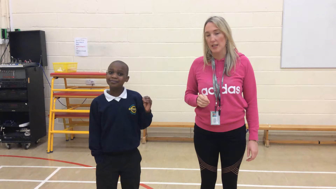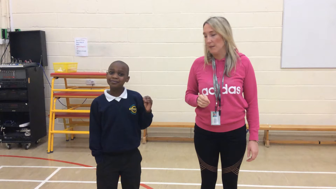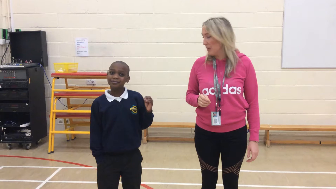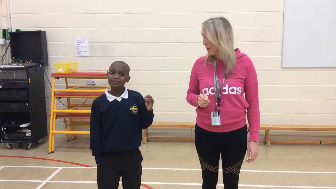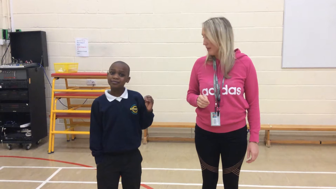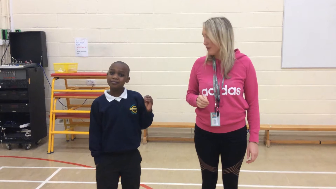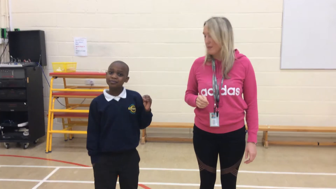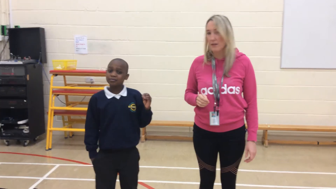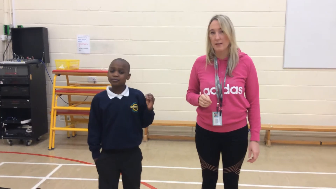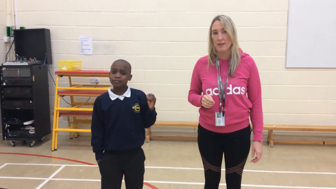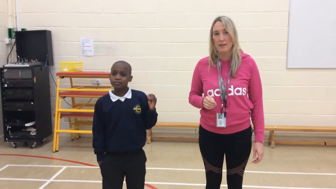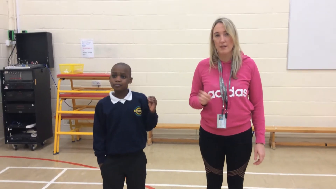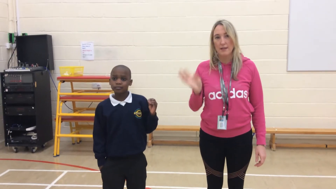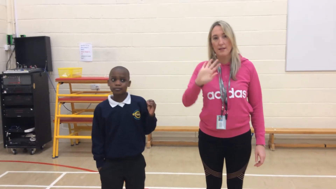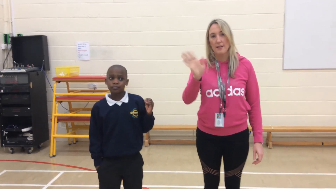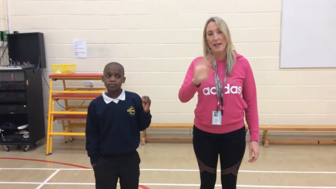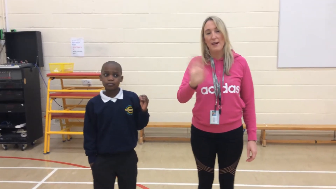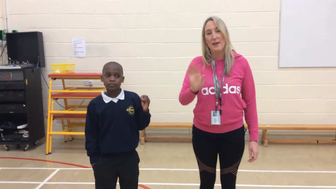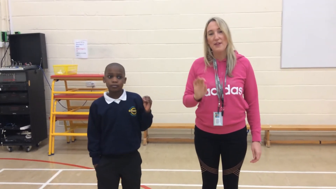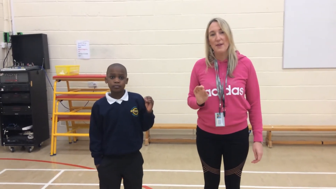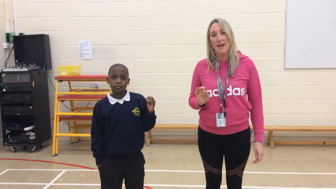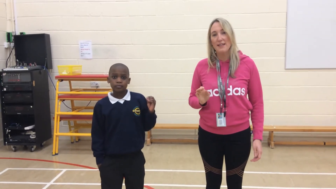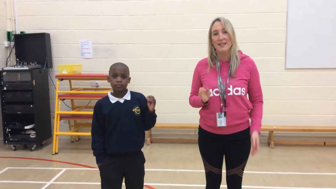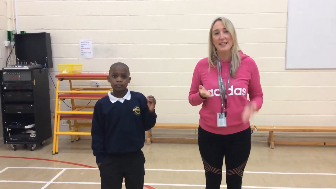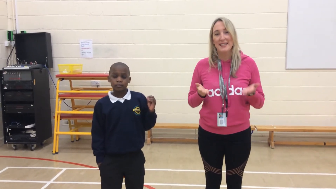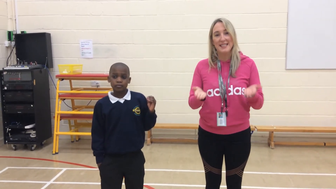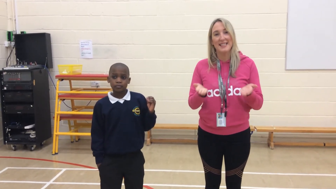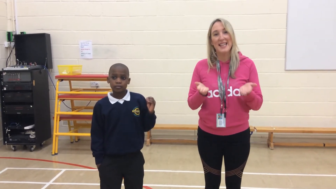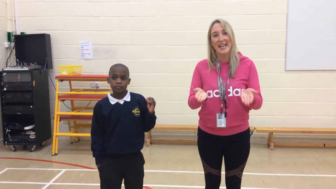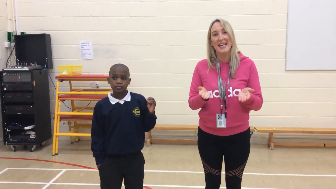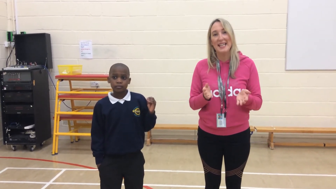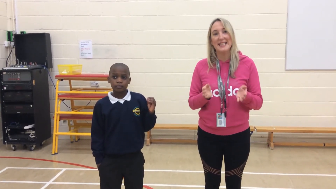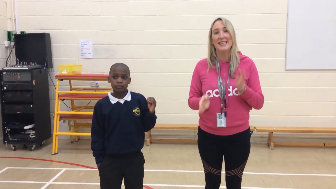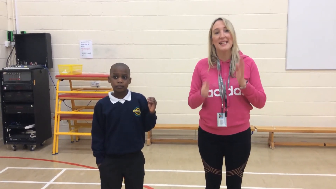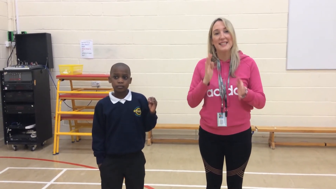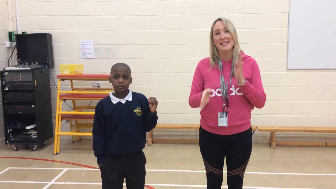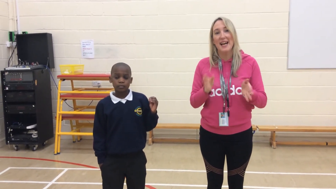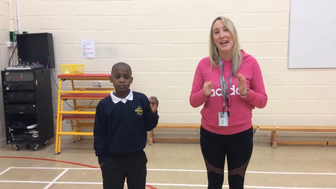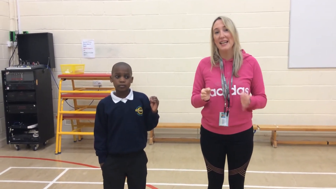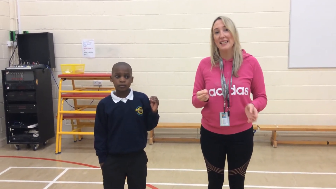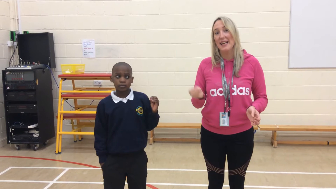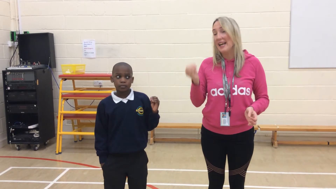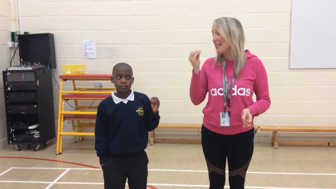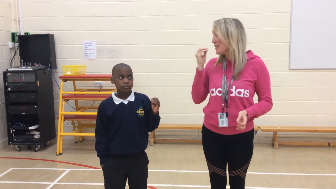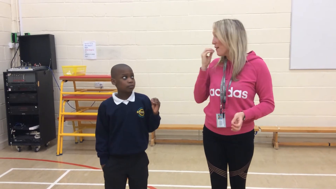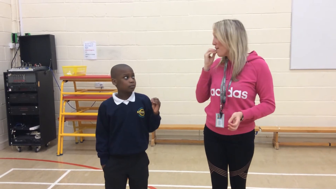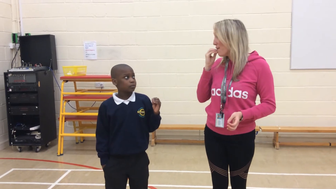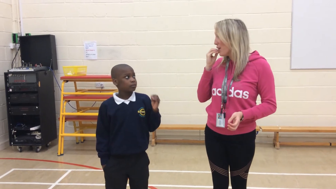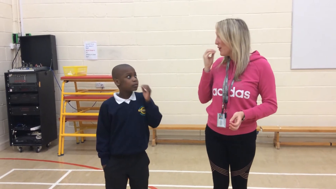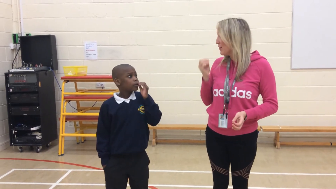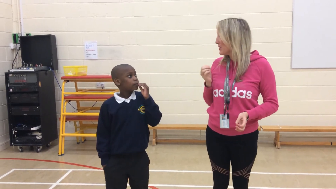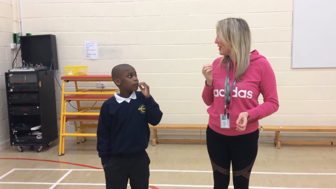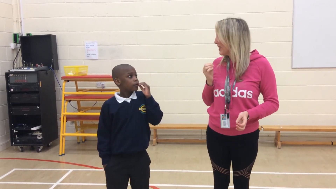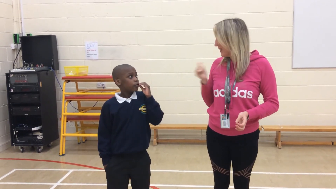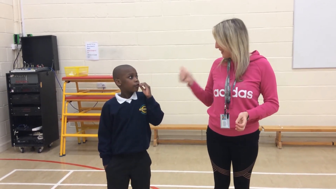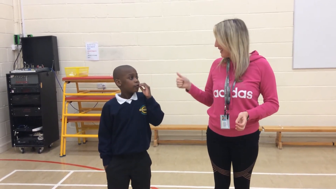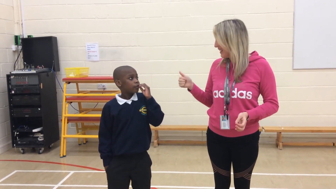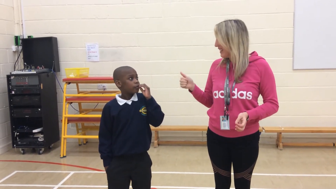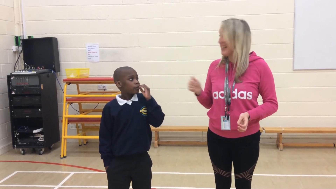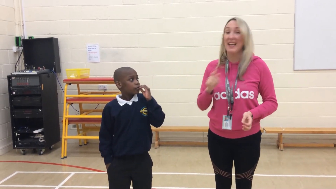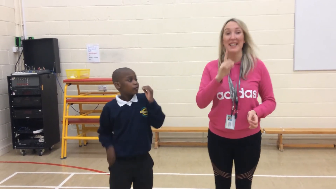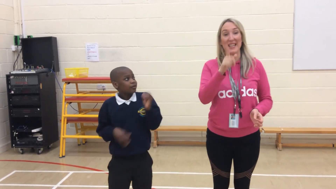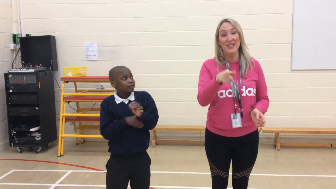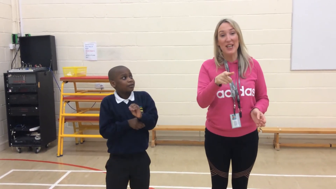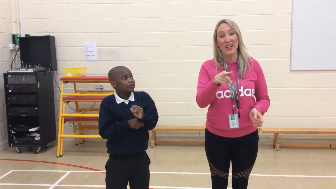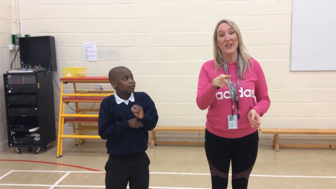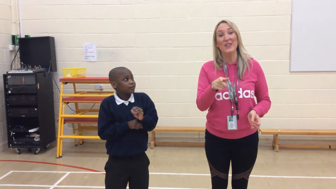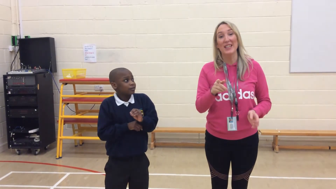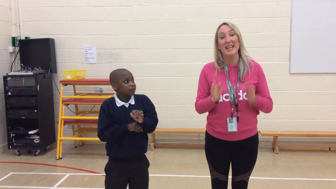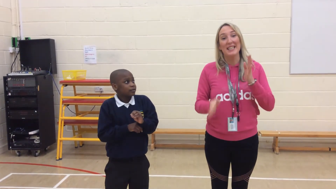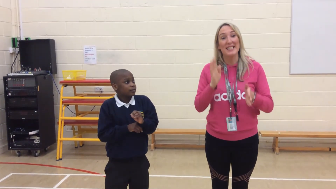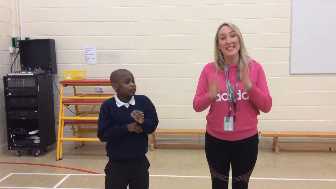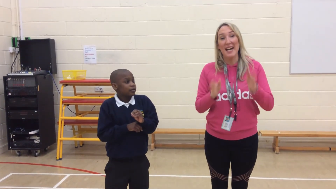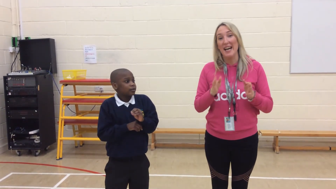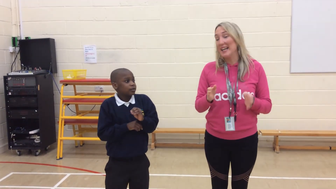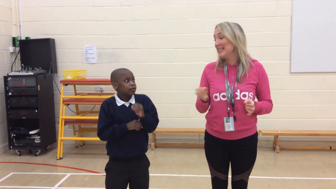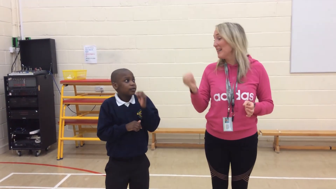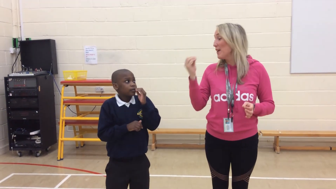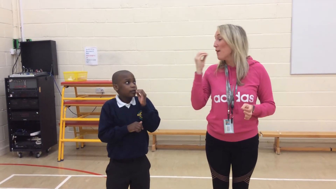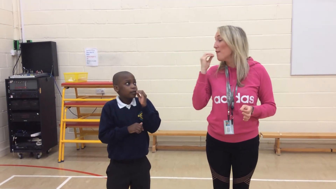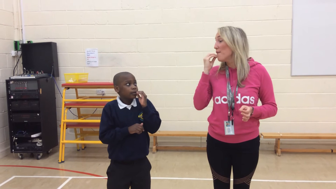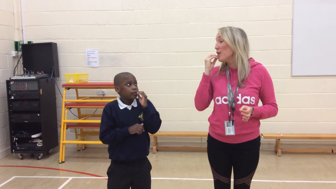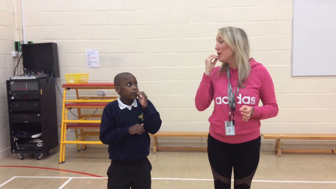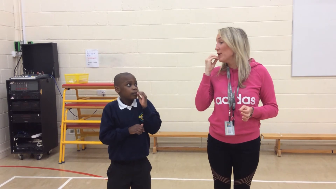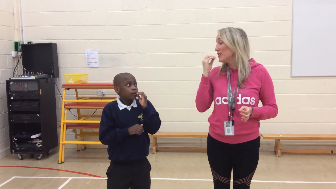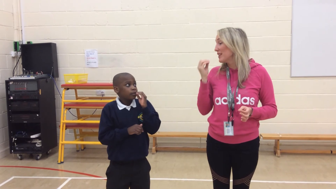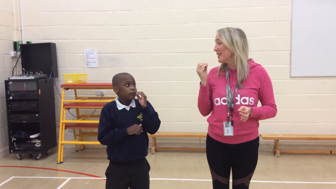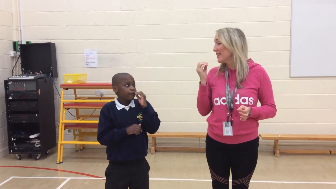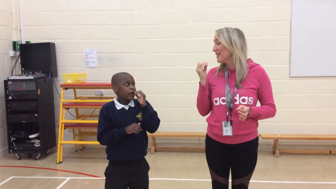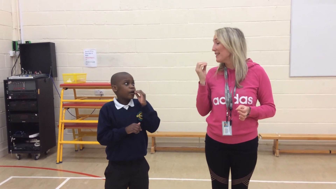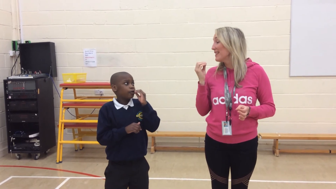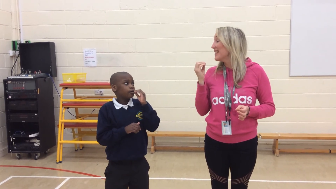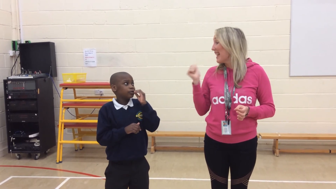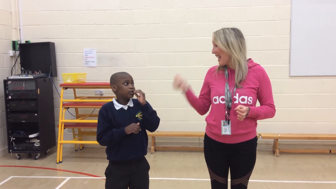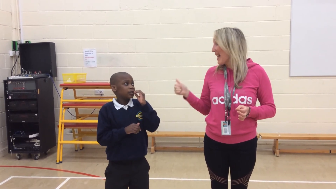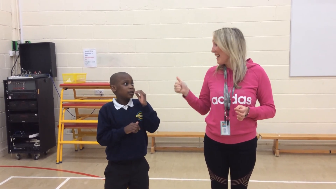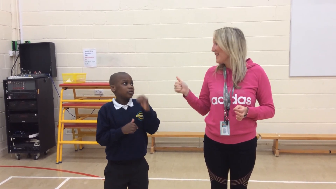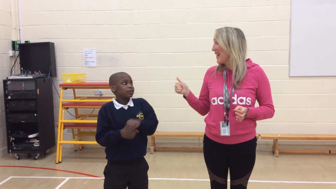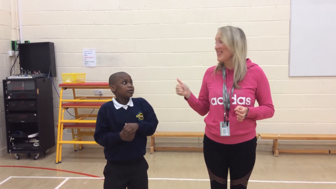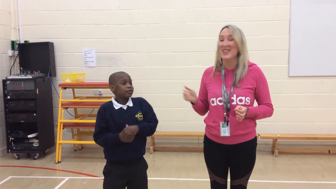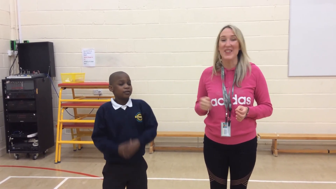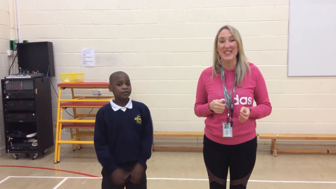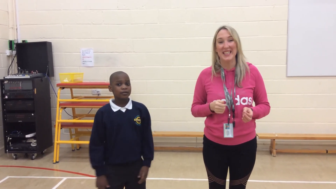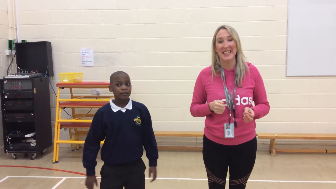Food